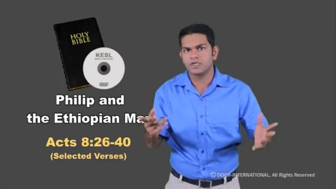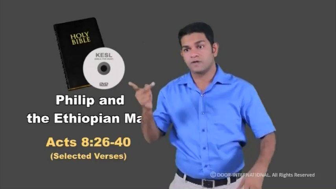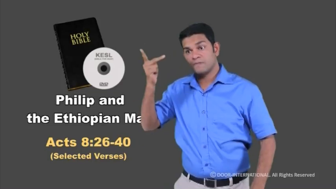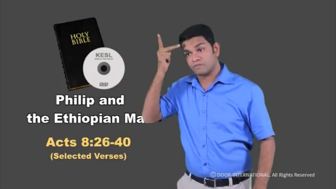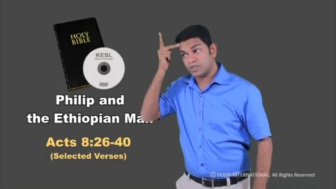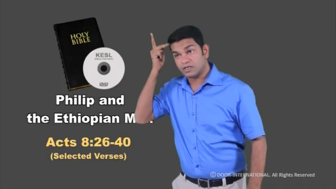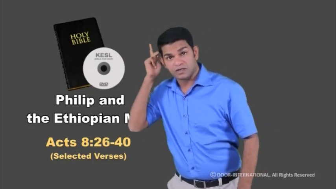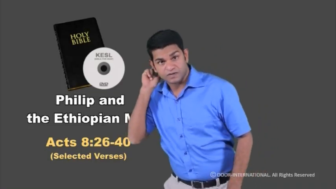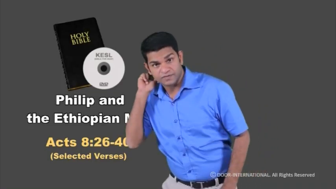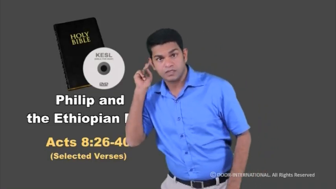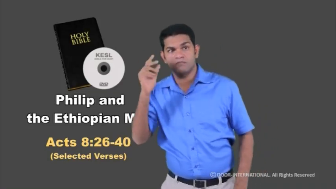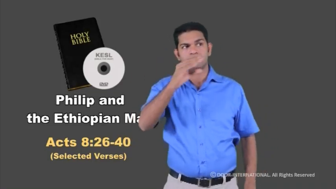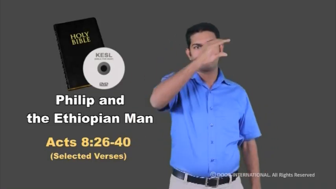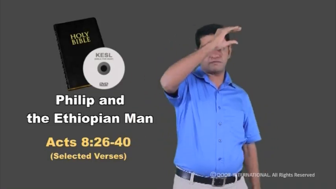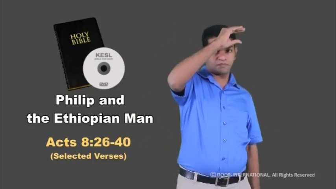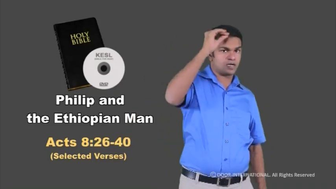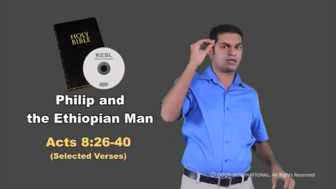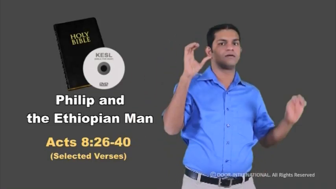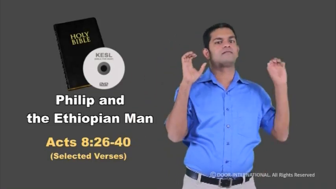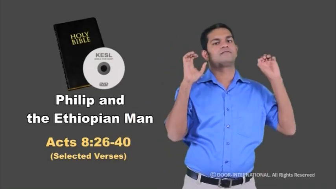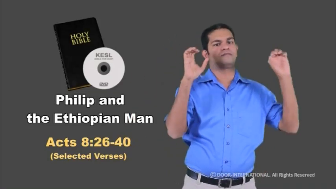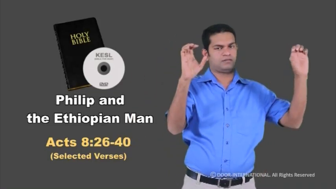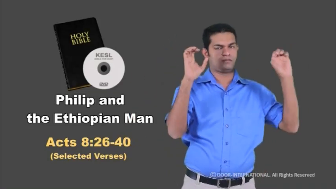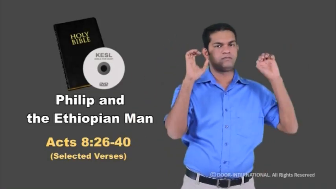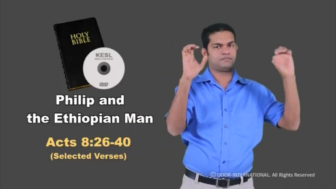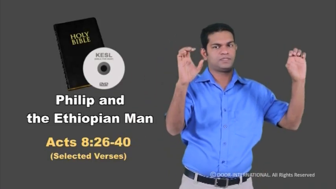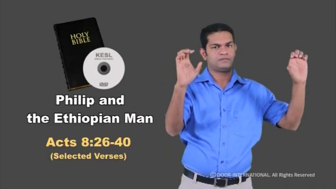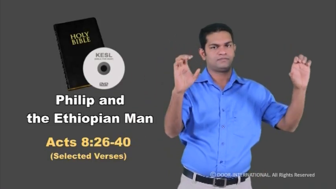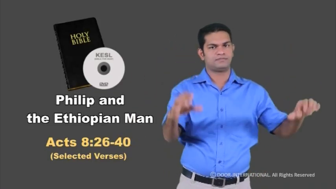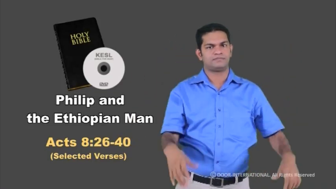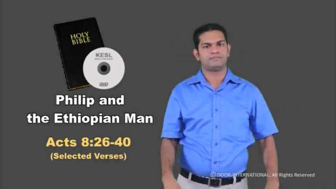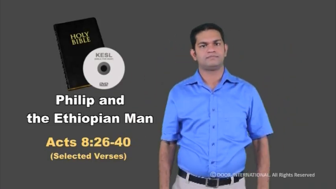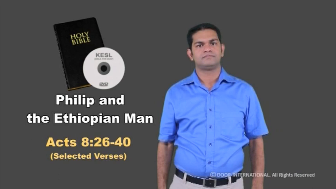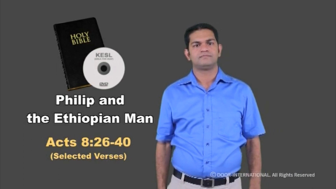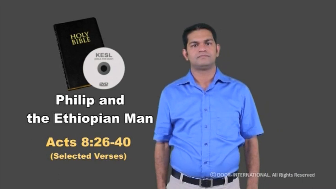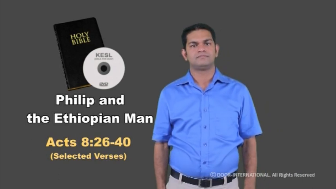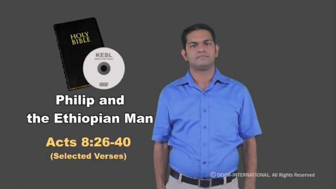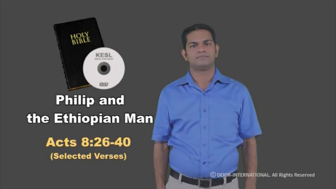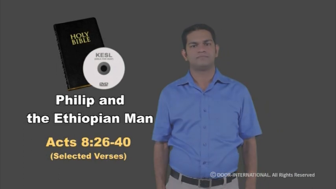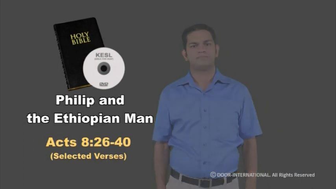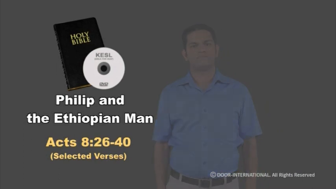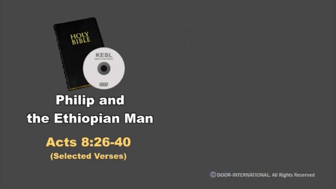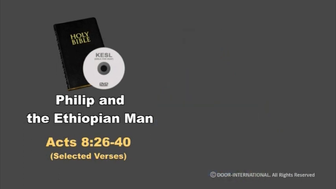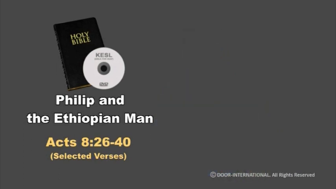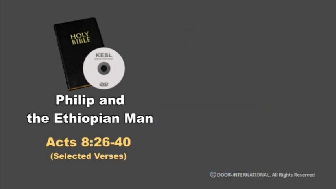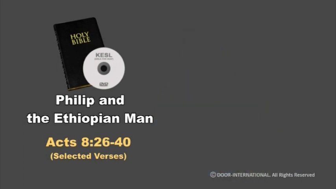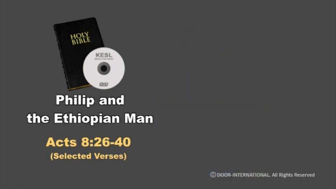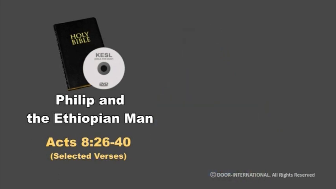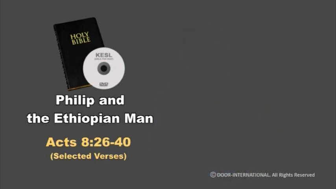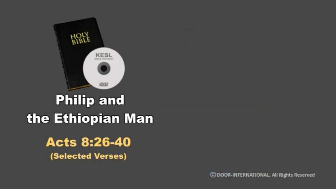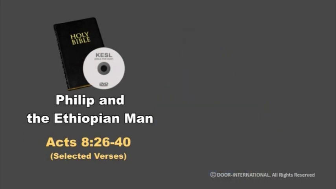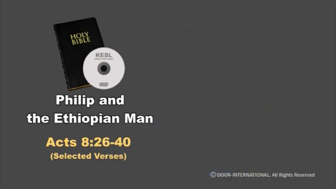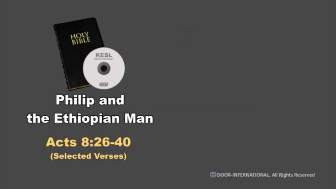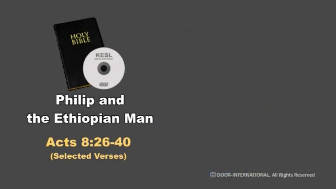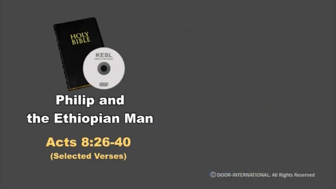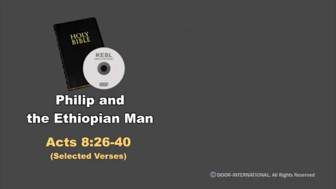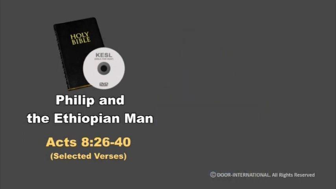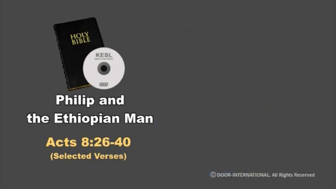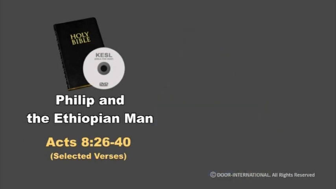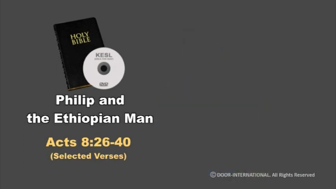Philip and the Ethiopia Man